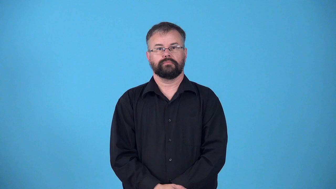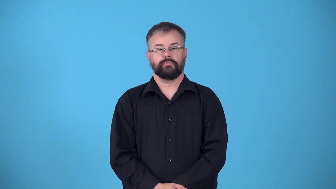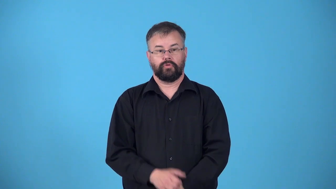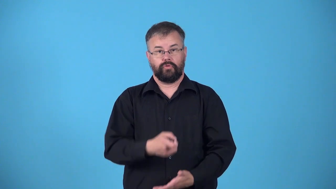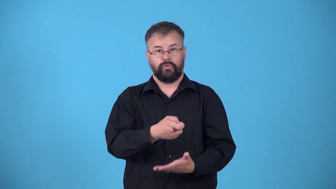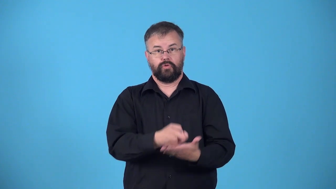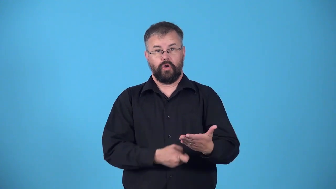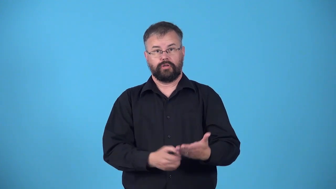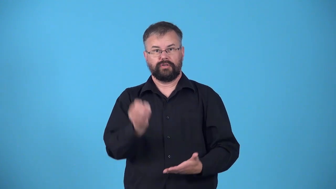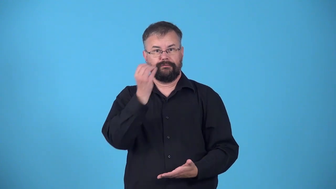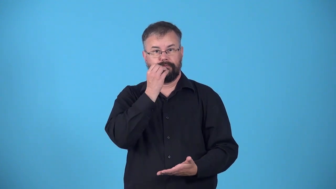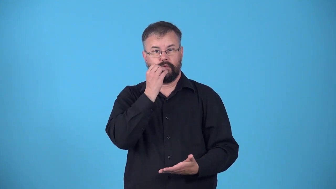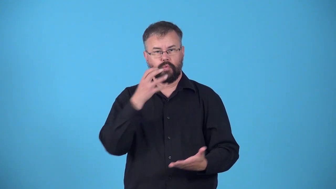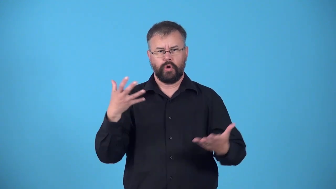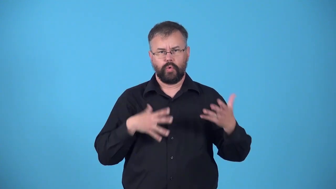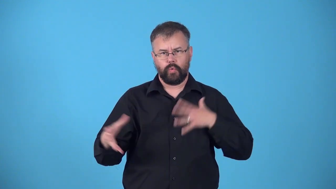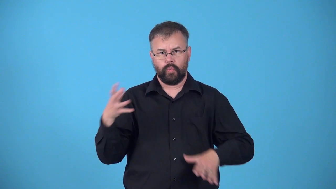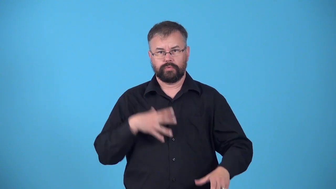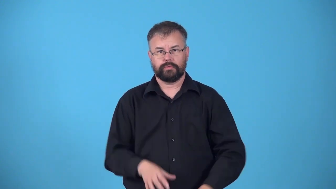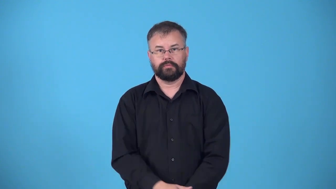keep